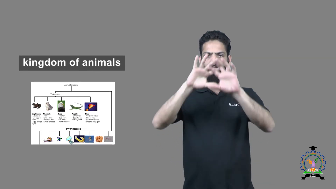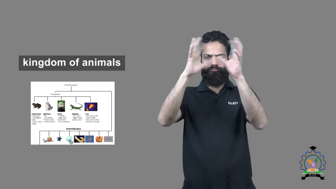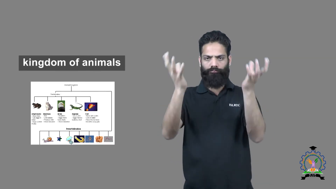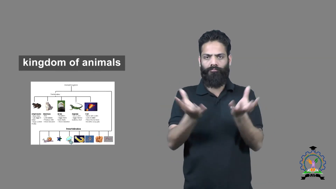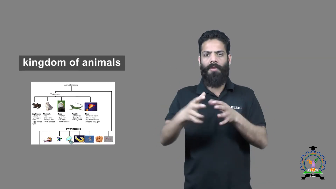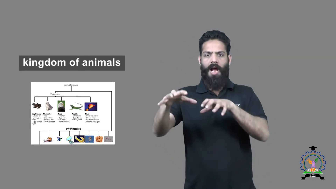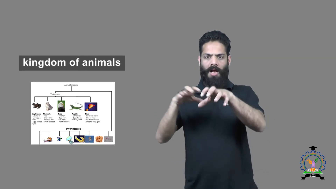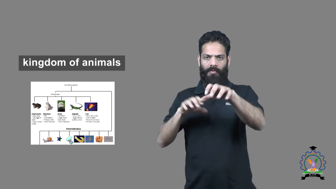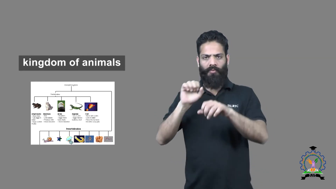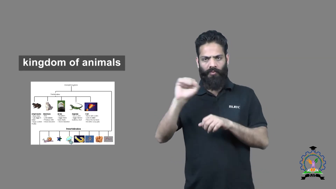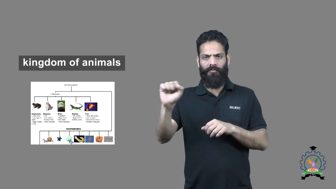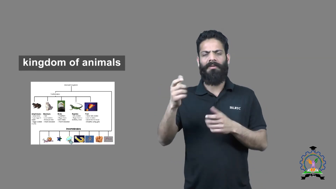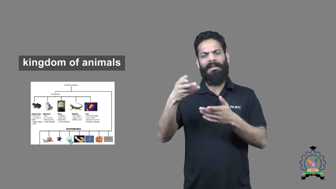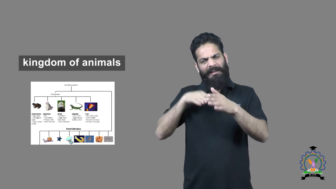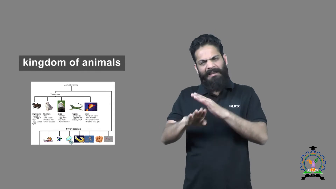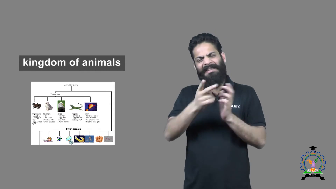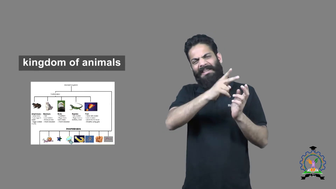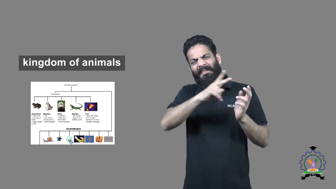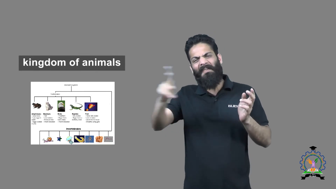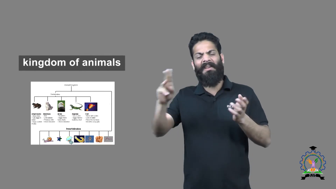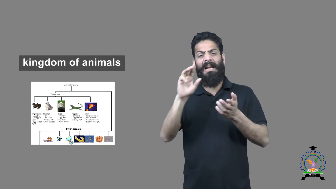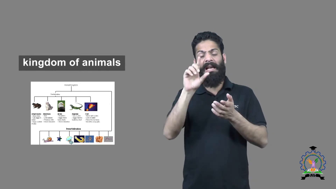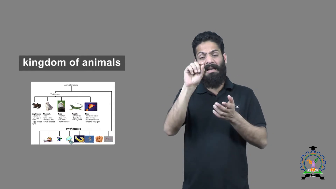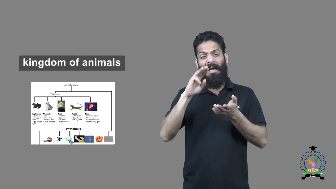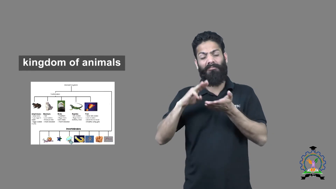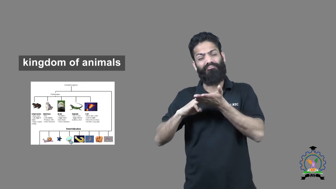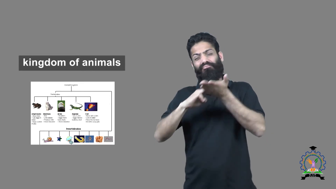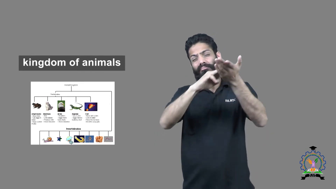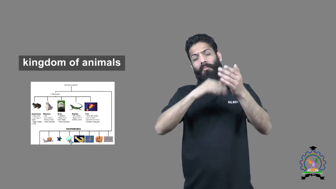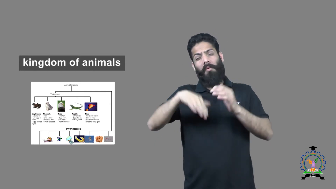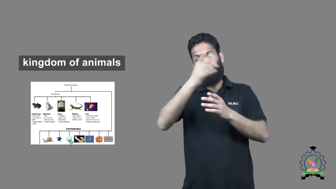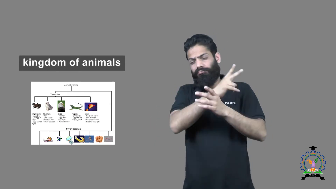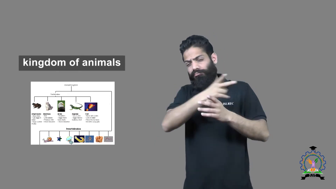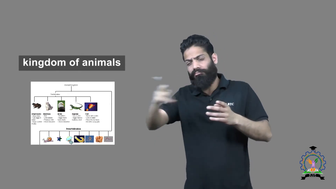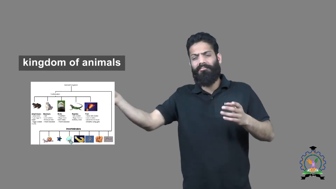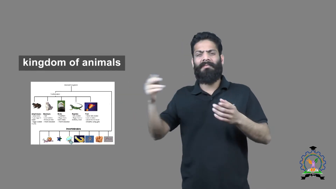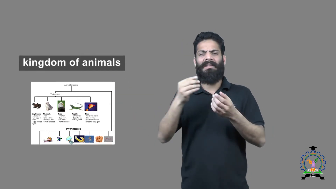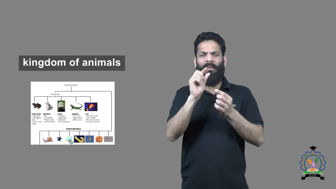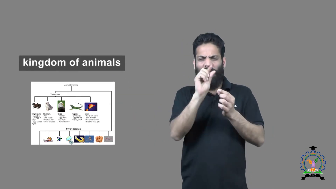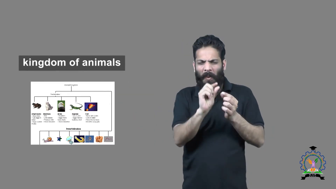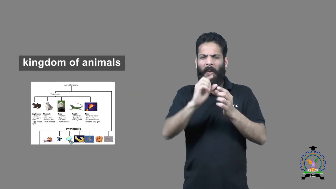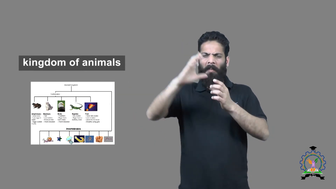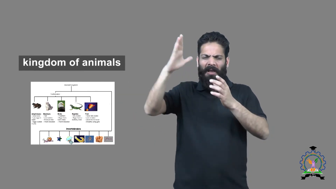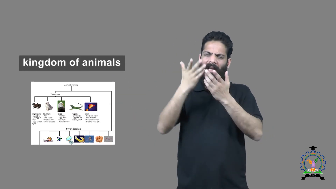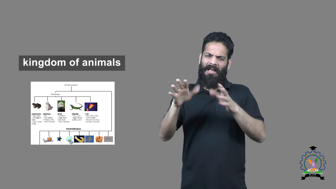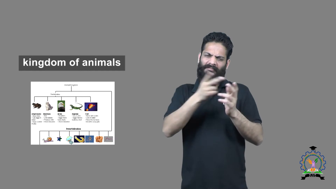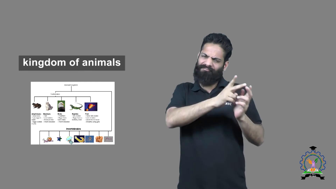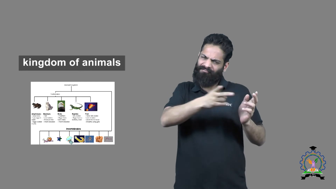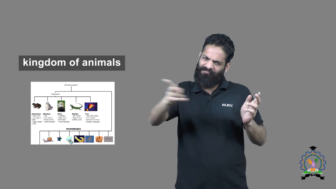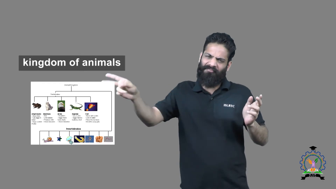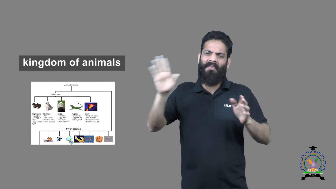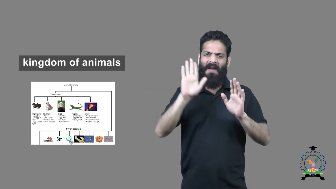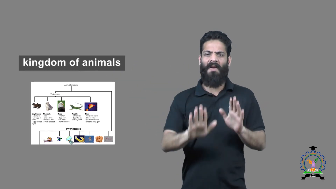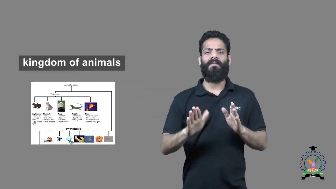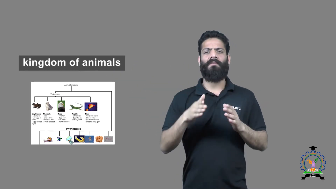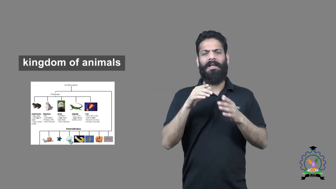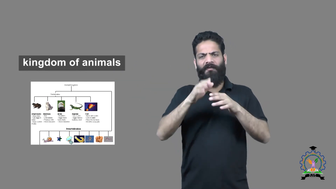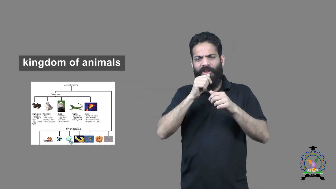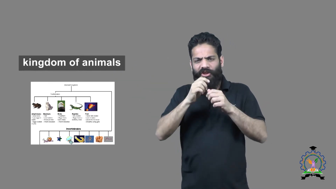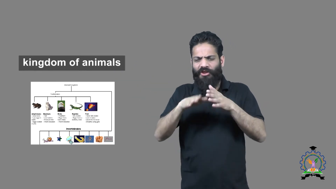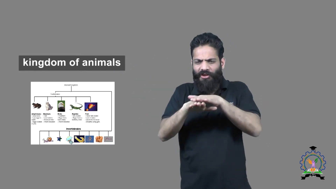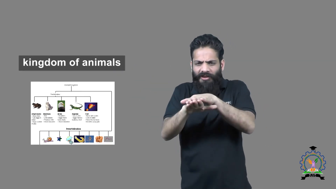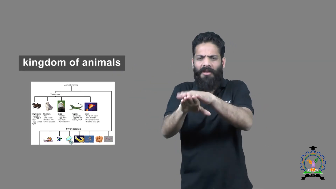kingdom of animals